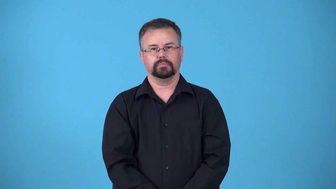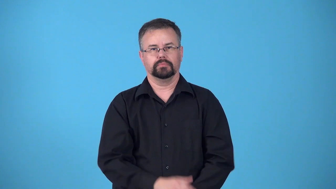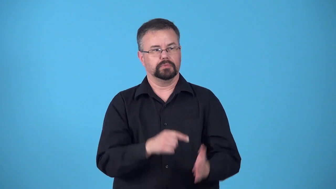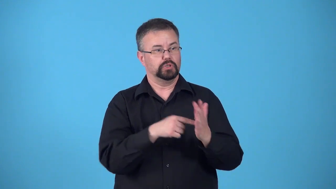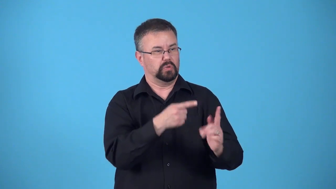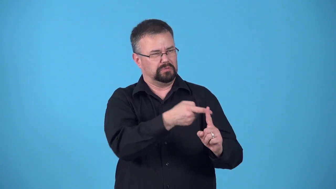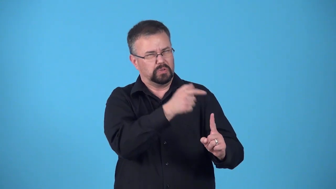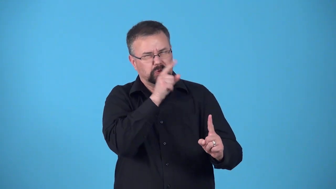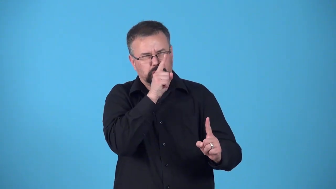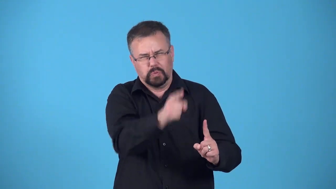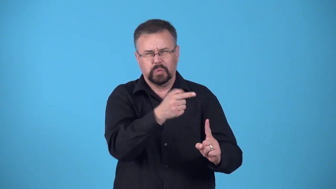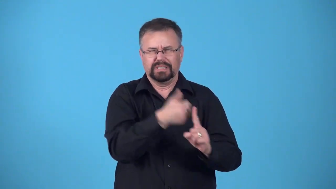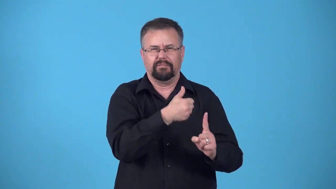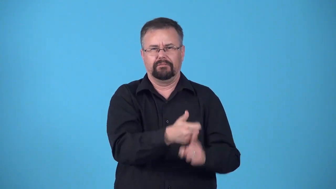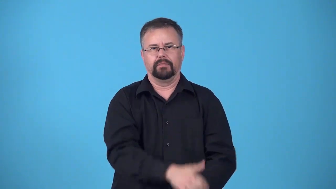true colors